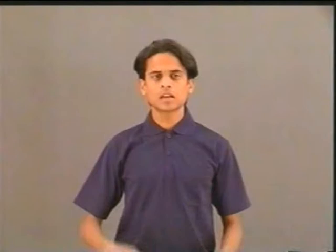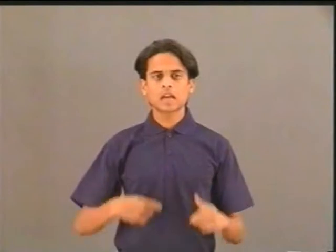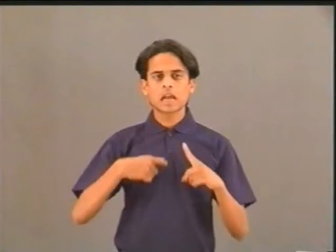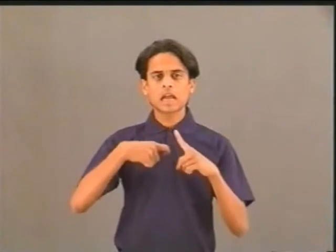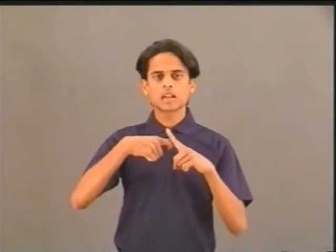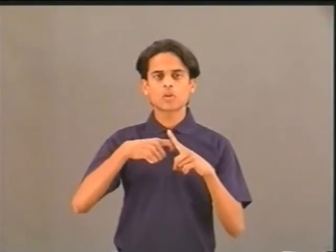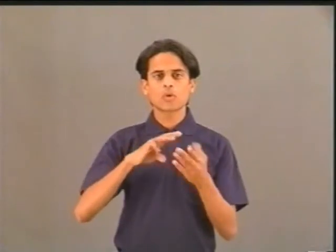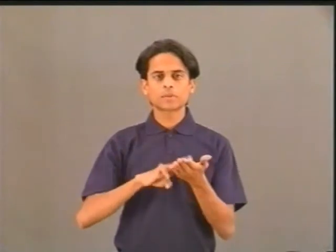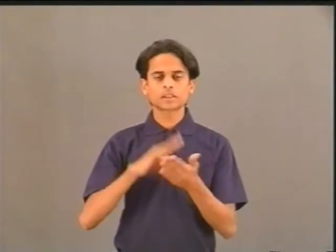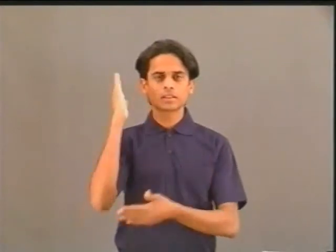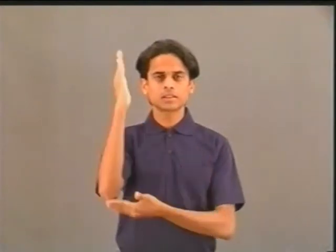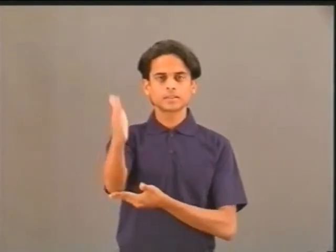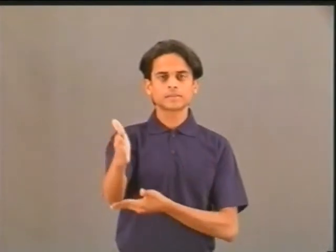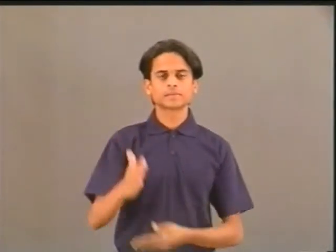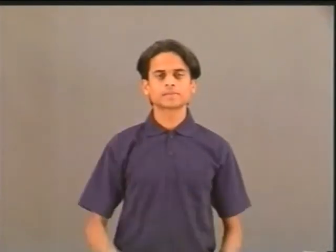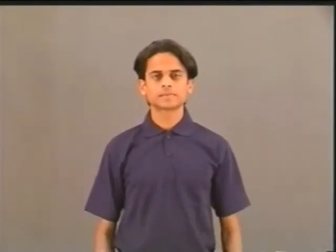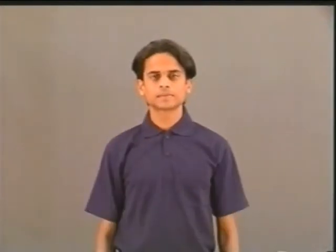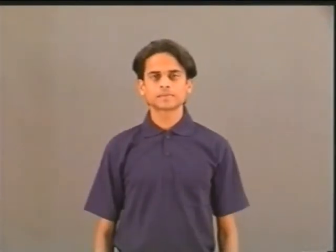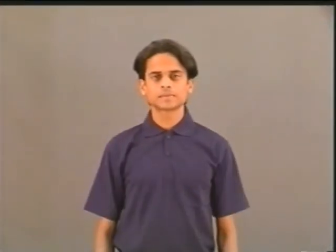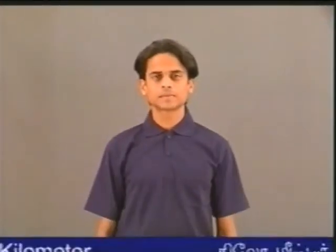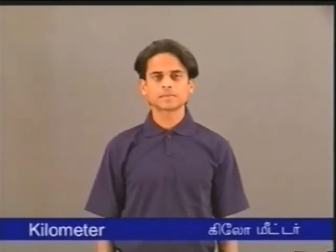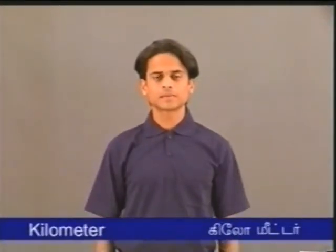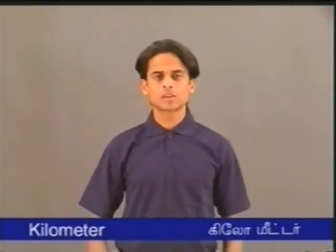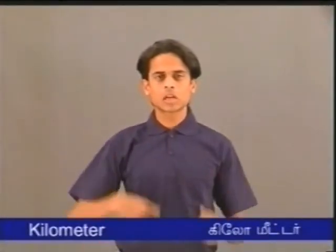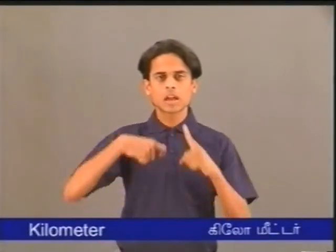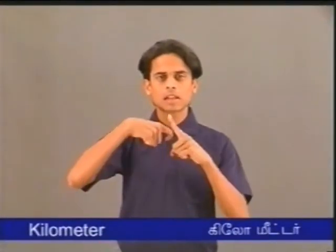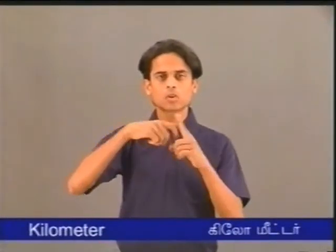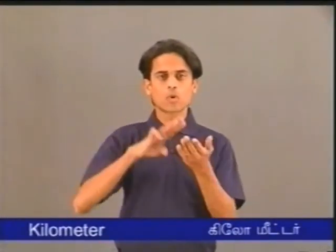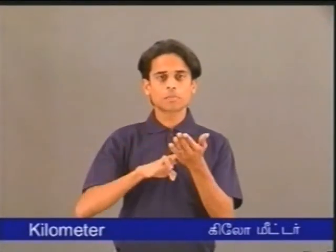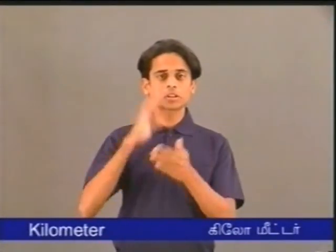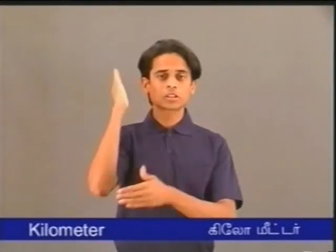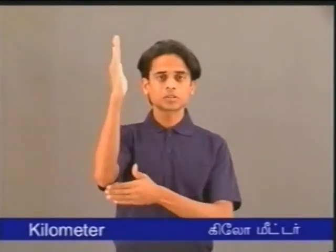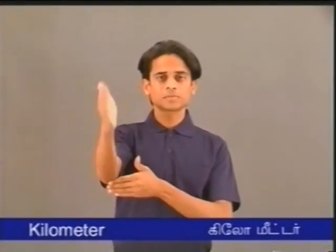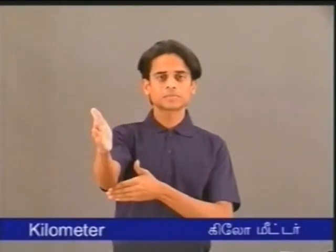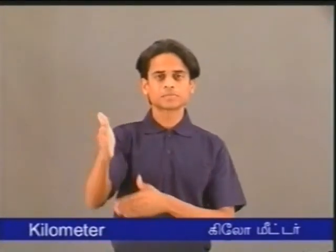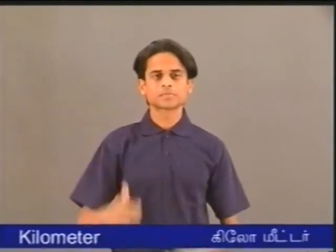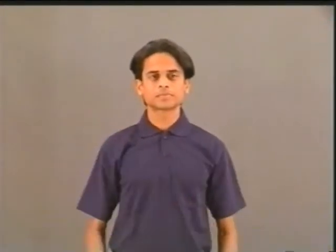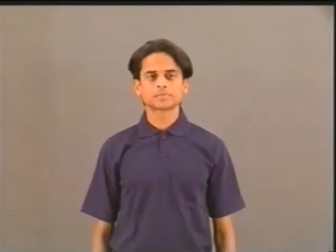kilometer